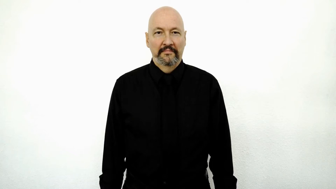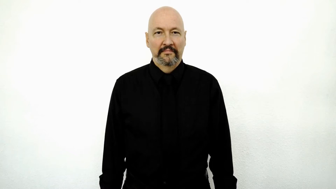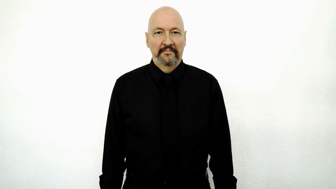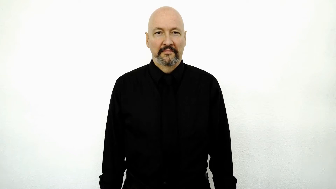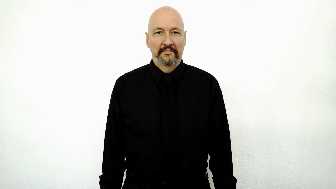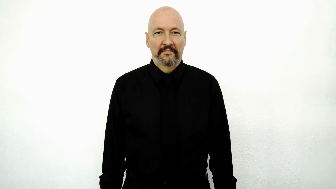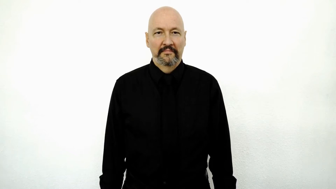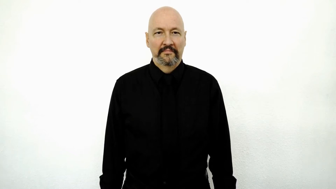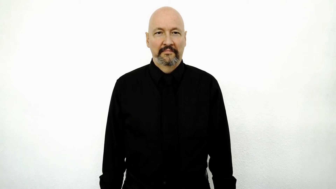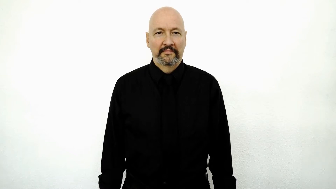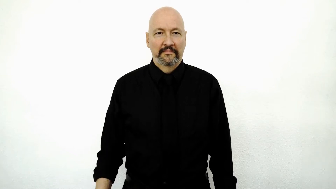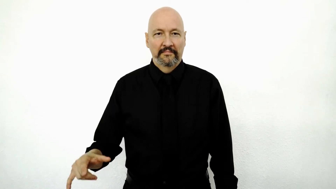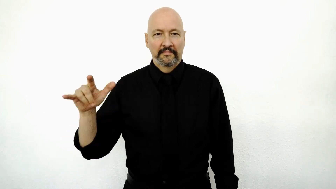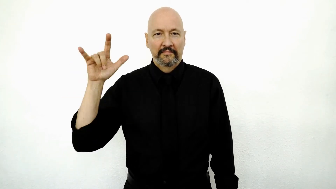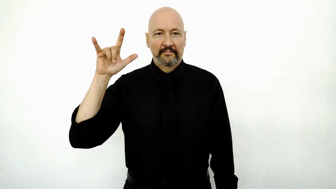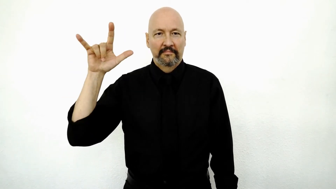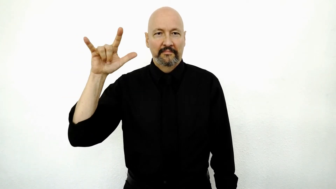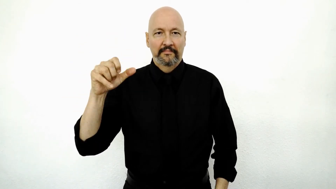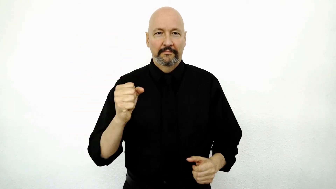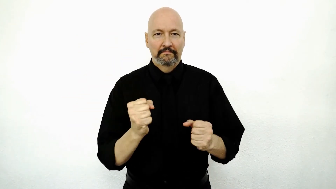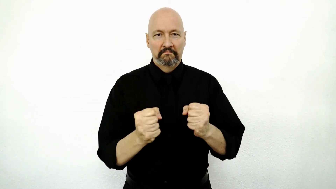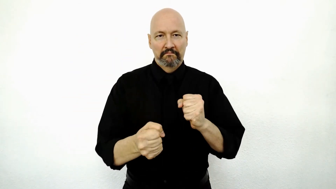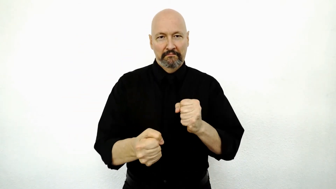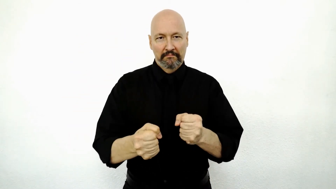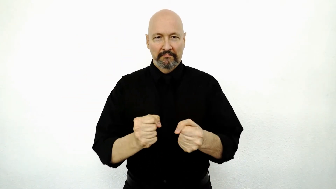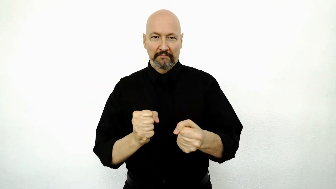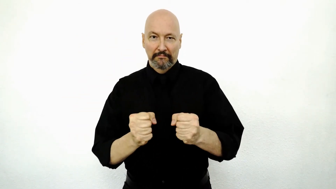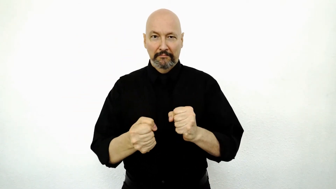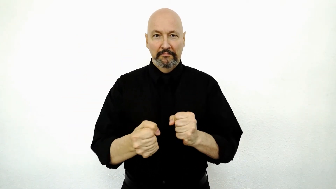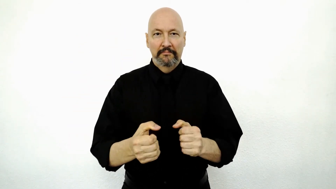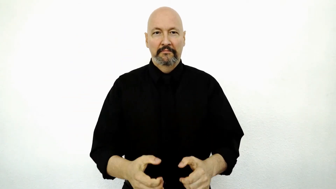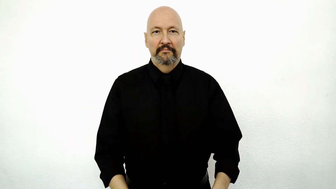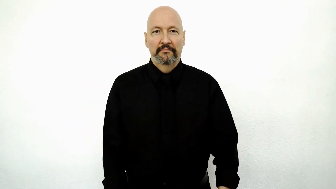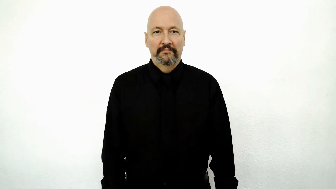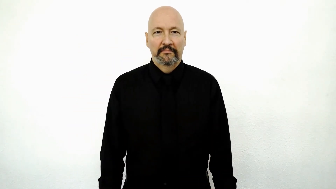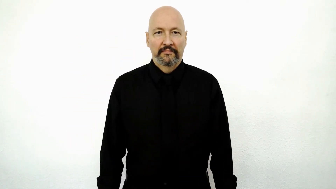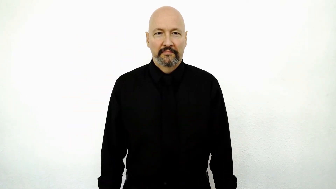fly-an-airplane-[FLY-pilot-via-stick-controls]